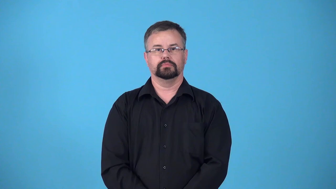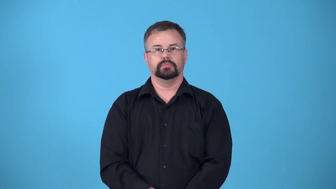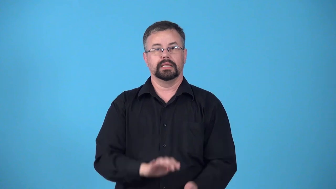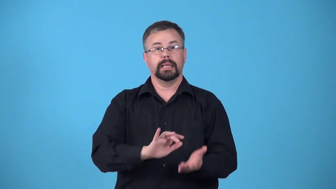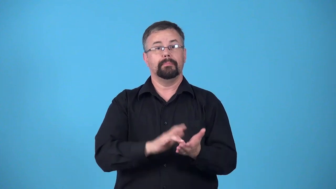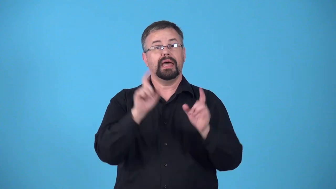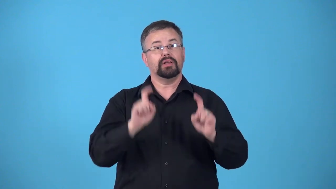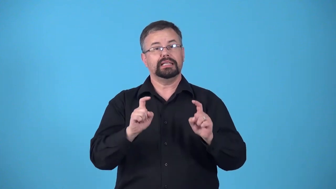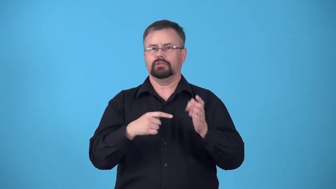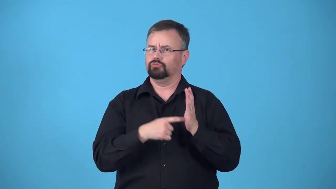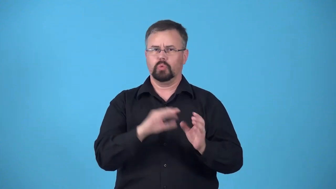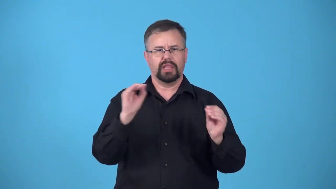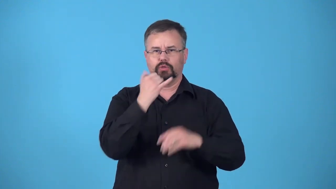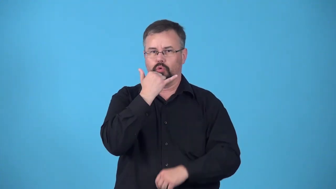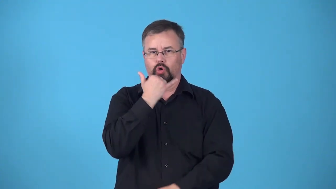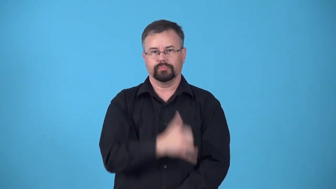clear